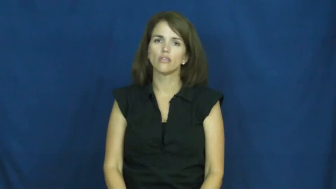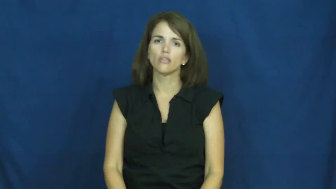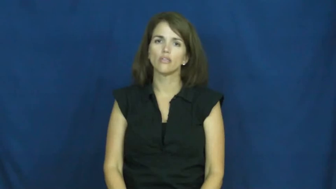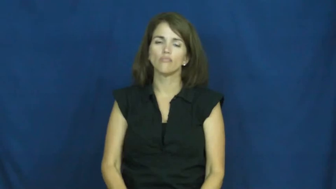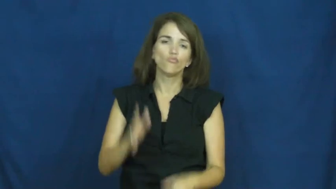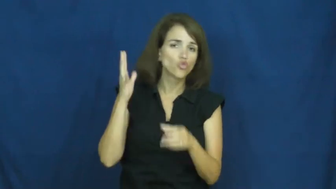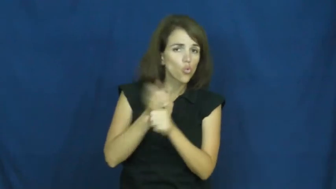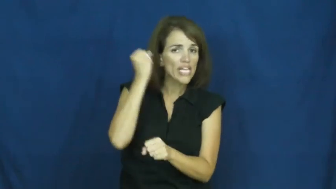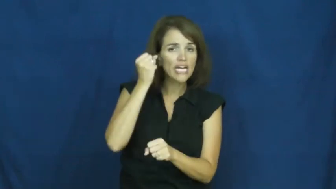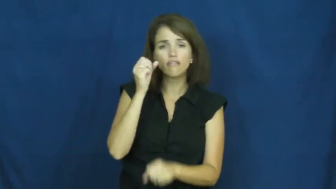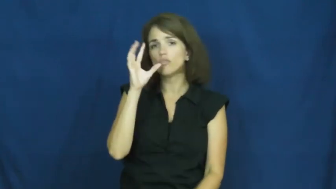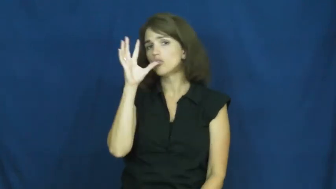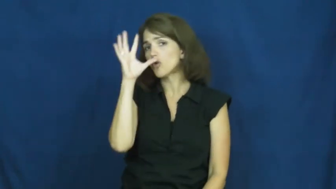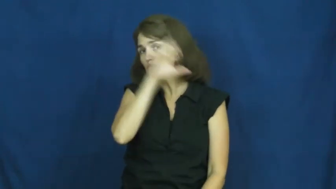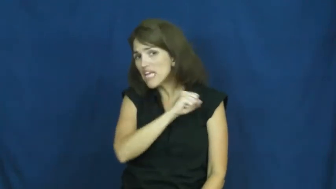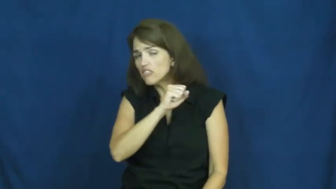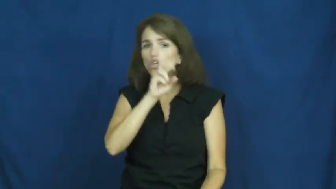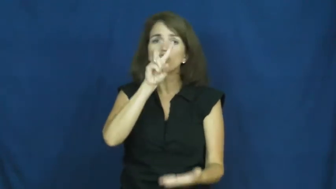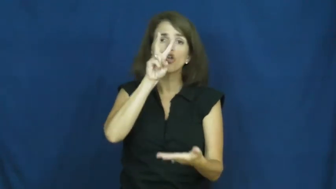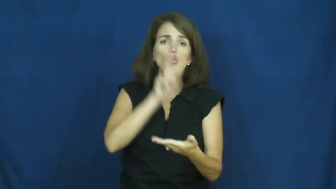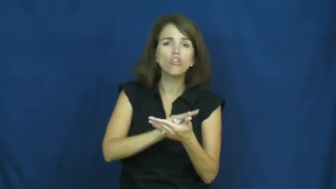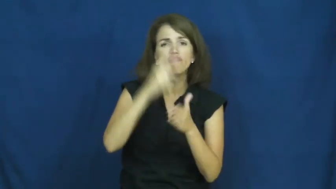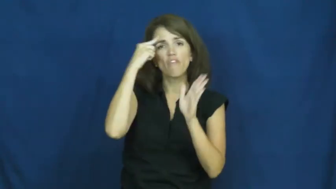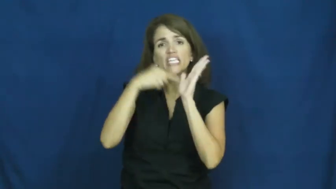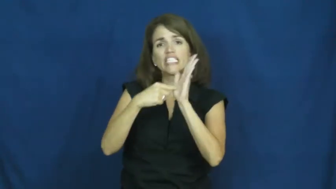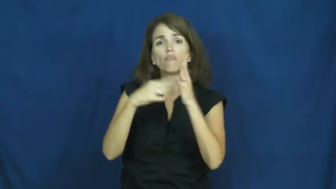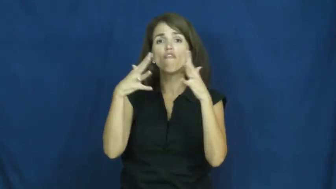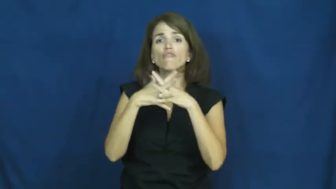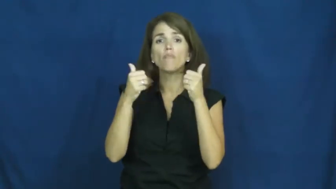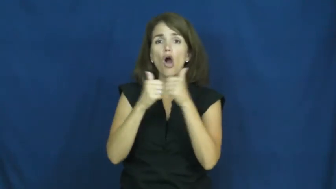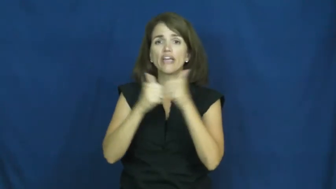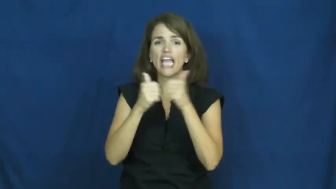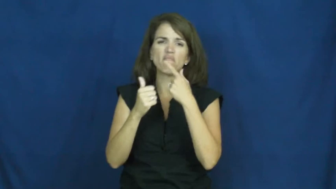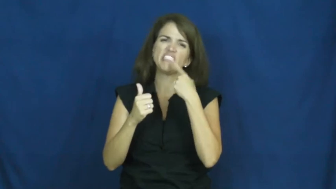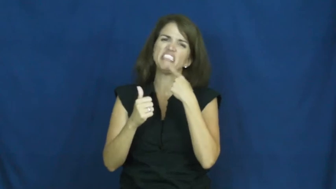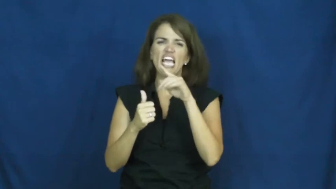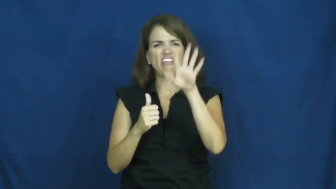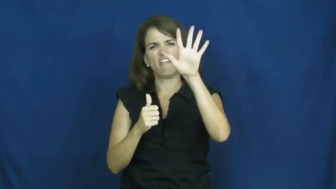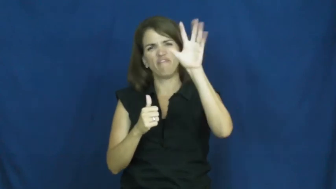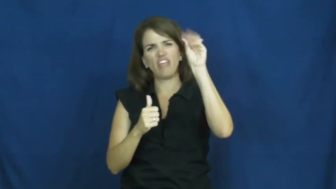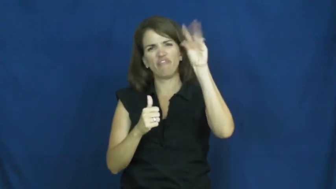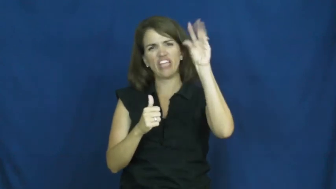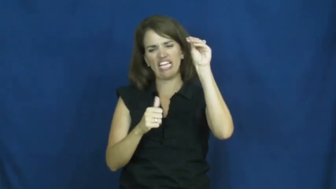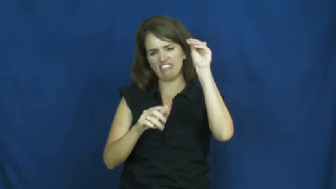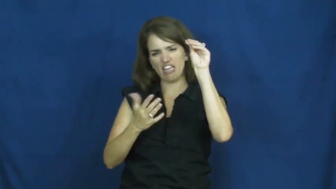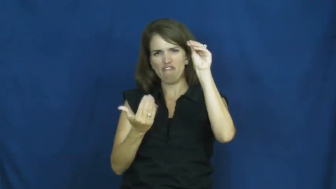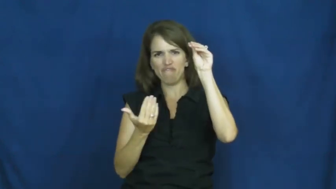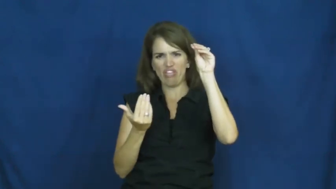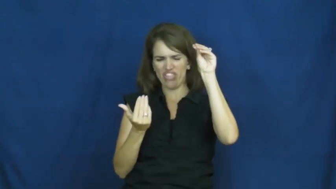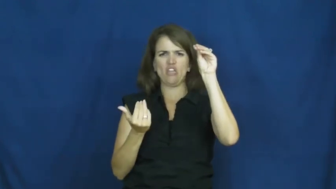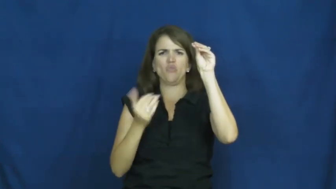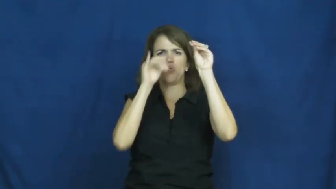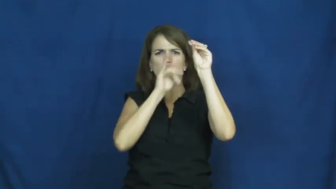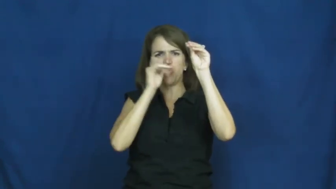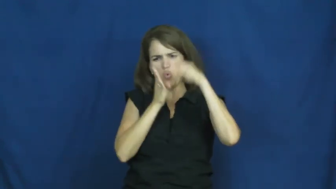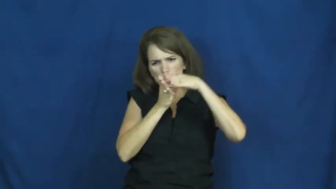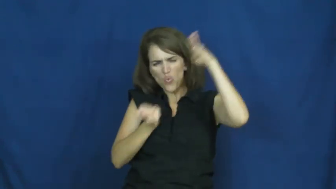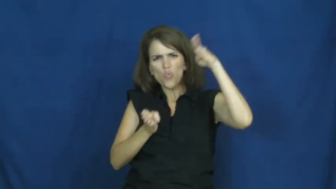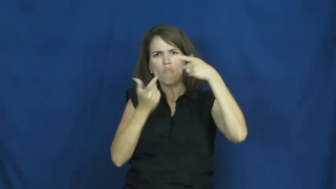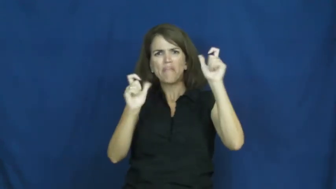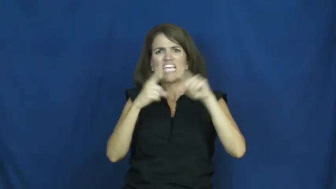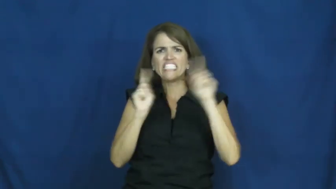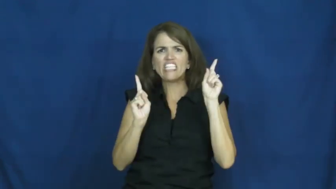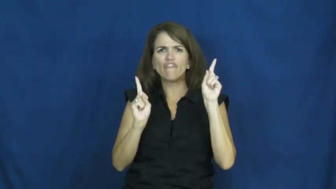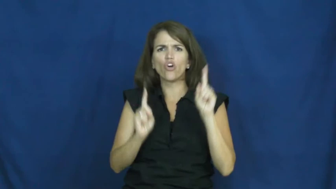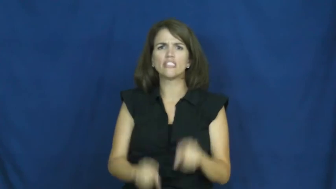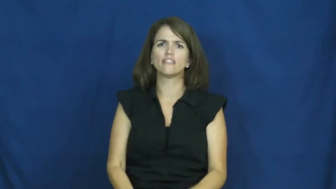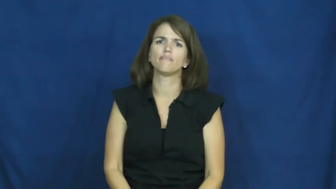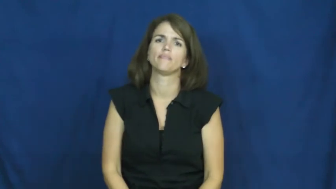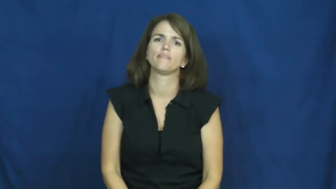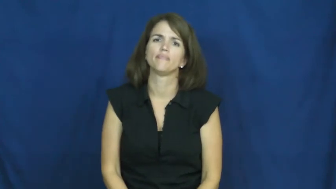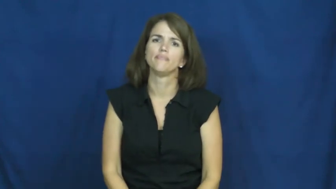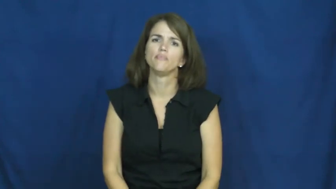by a mile